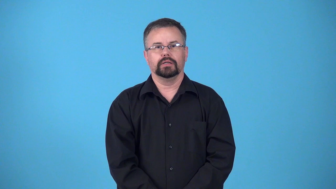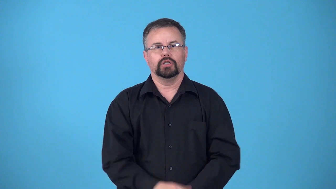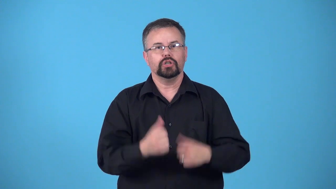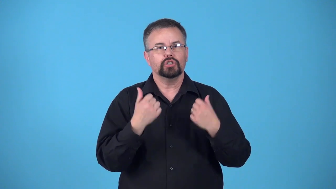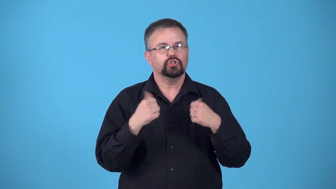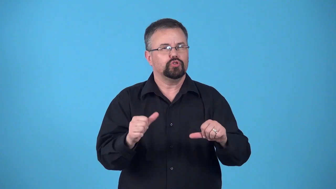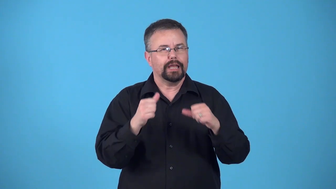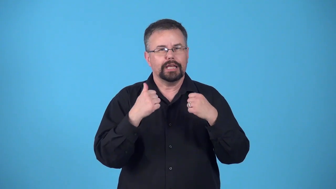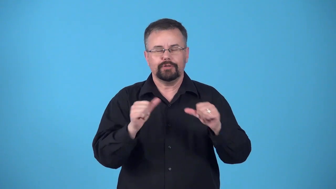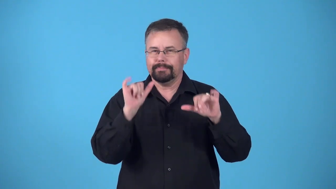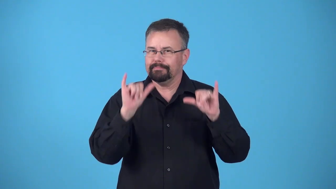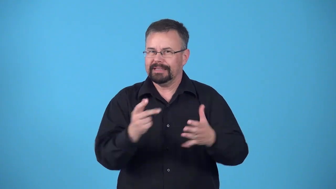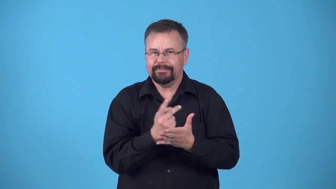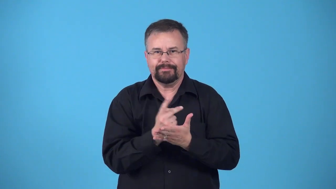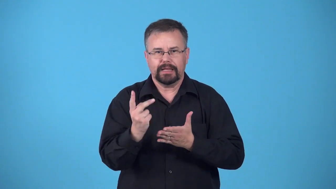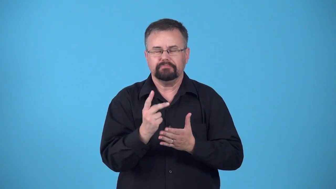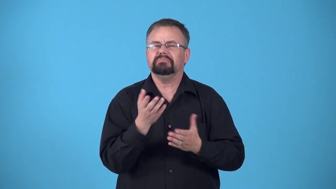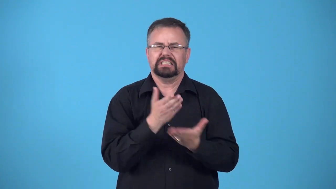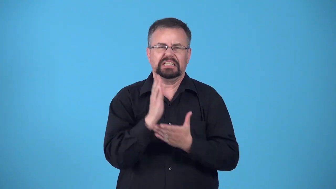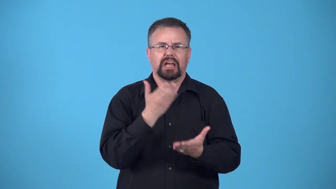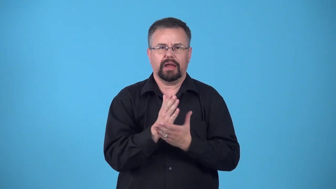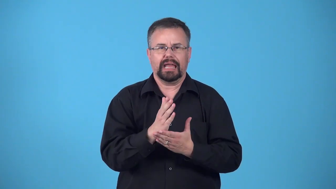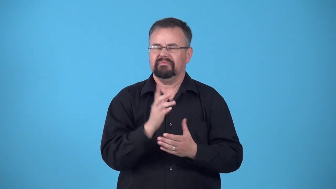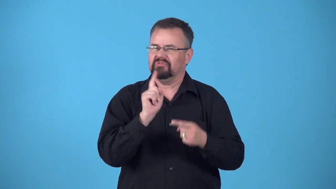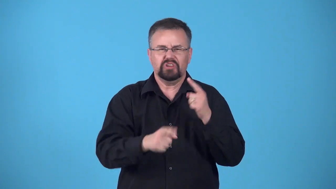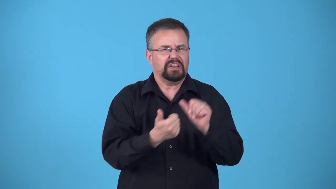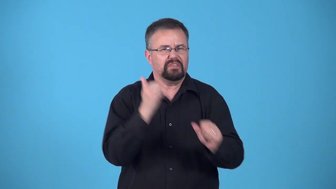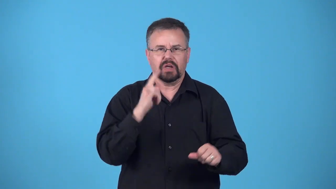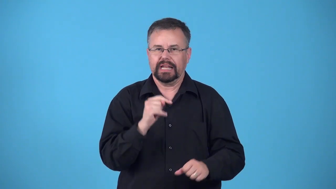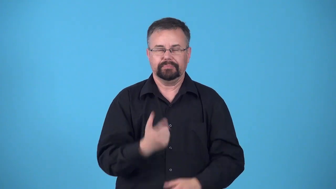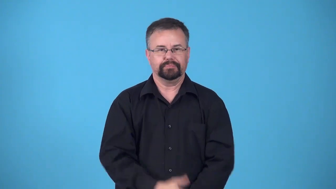to little avail